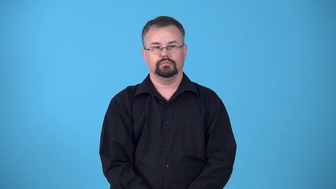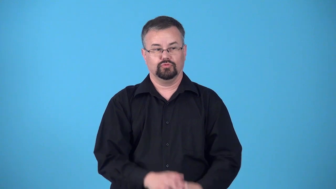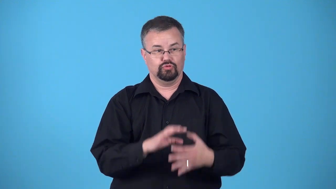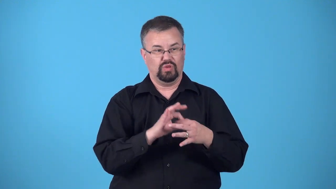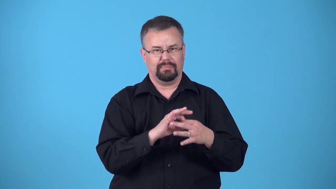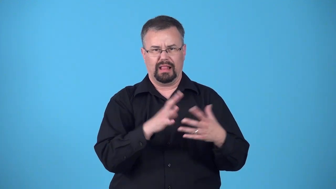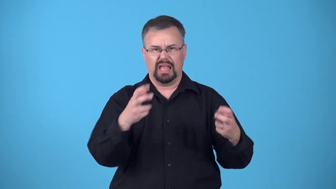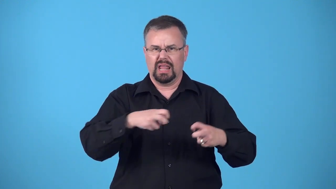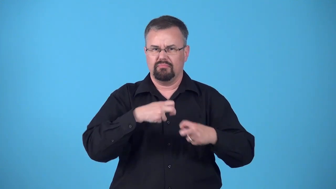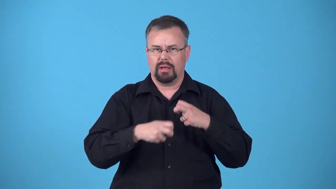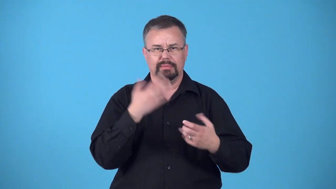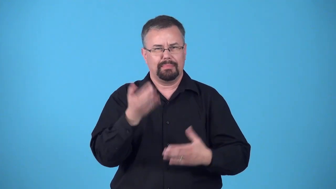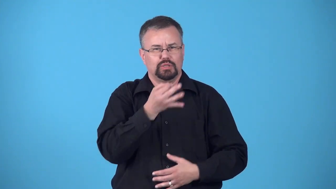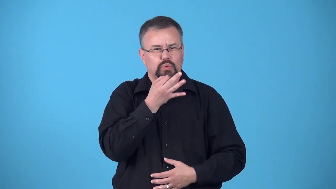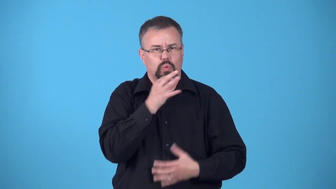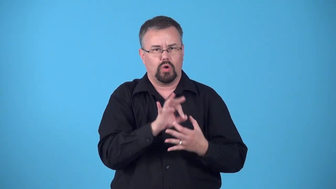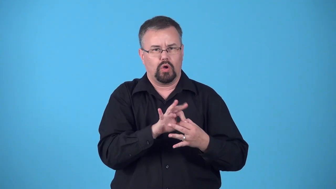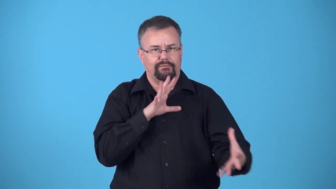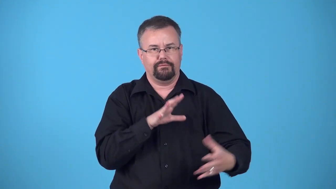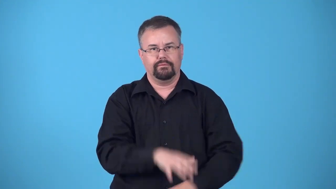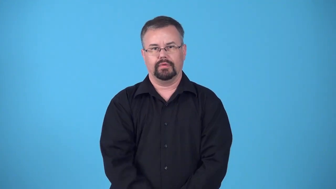on the rocks